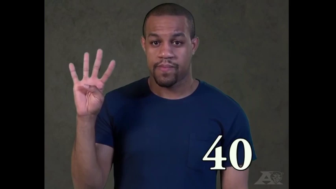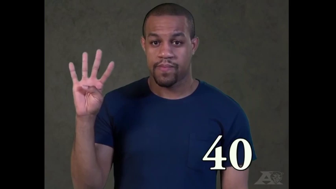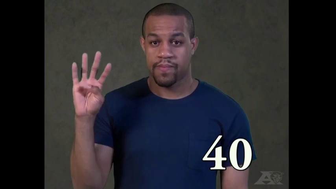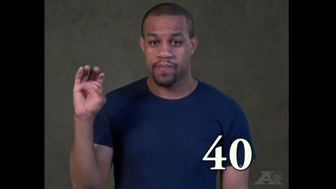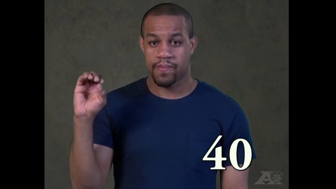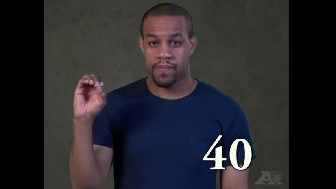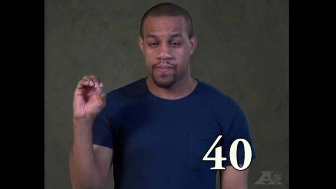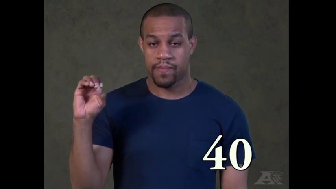forty